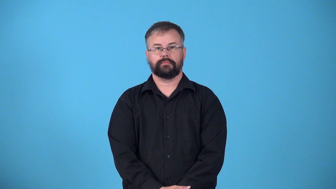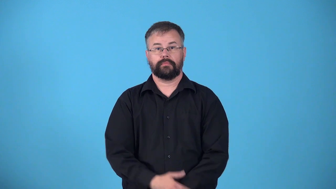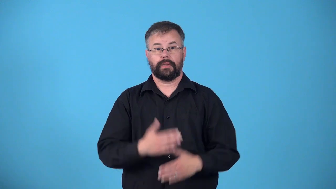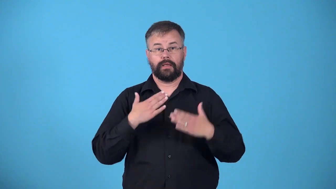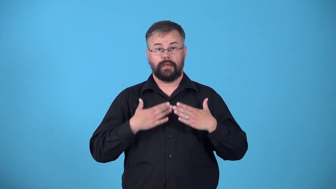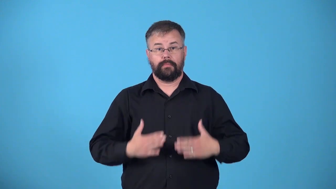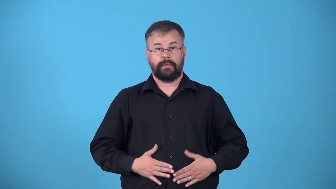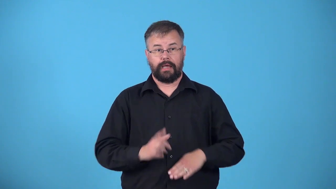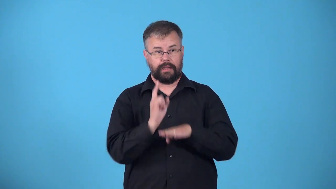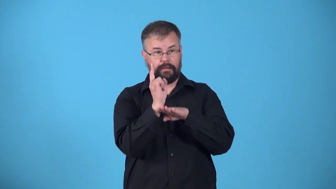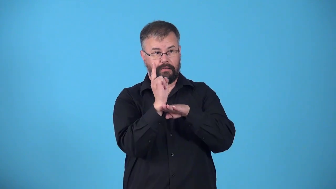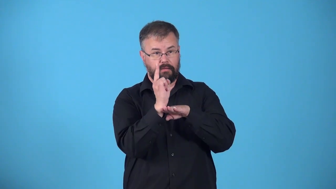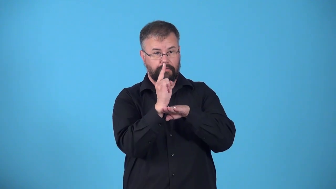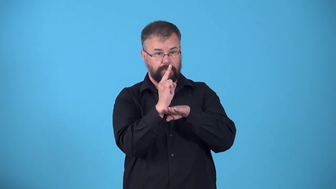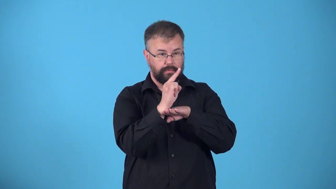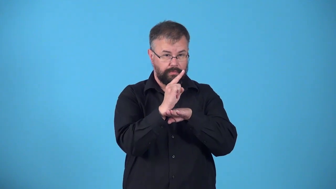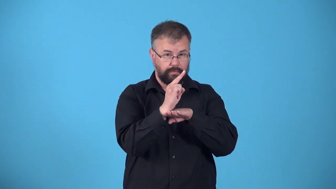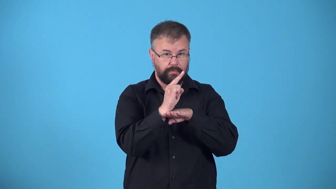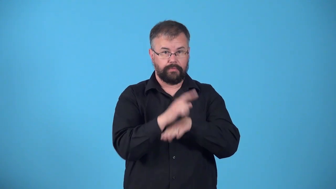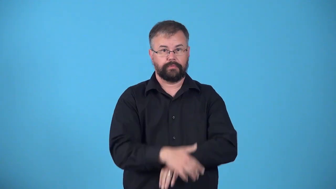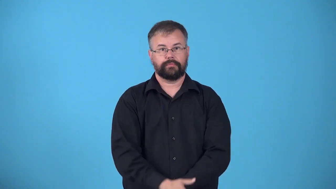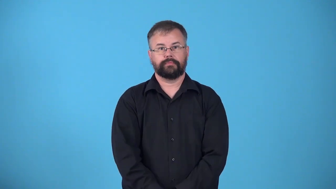recline